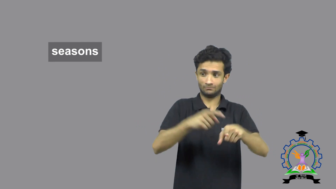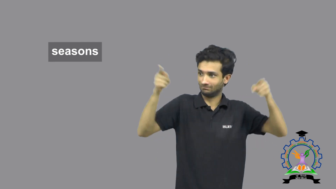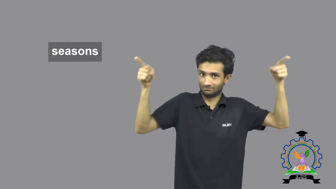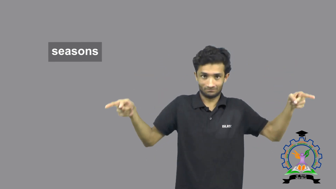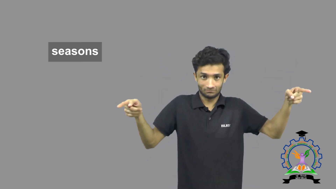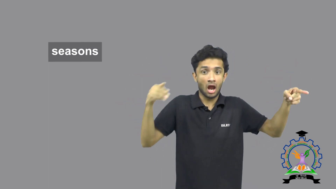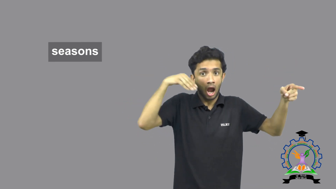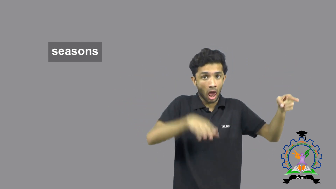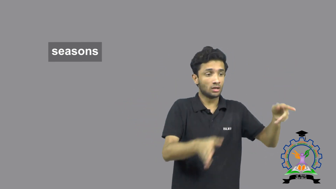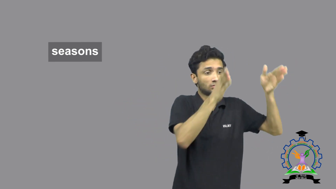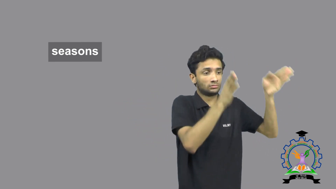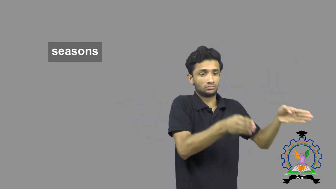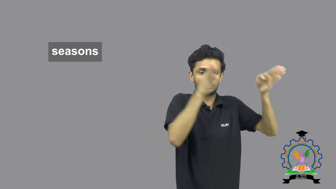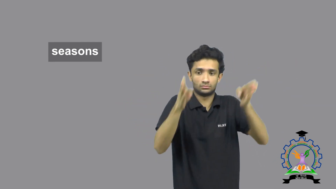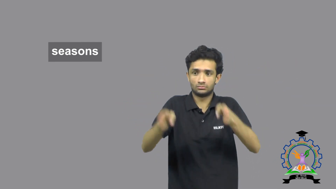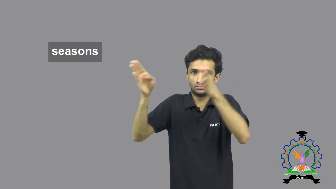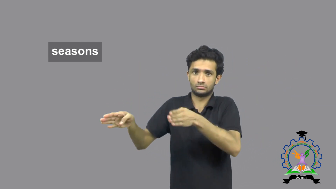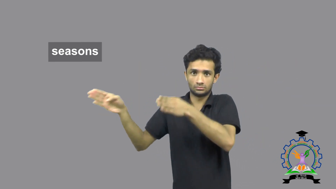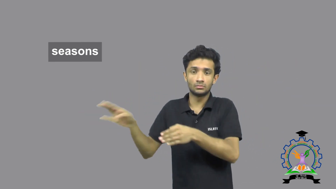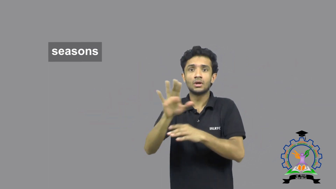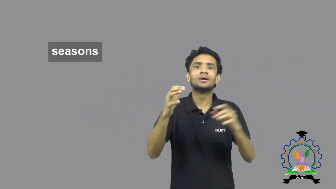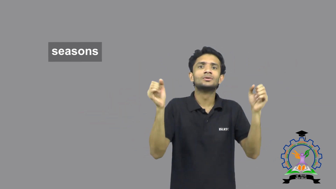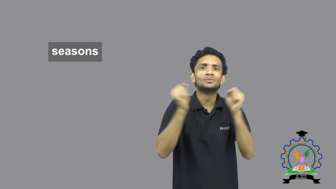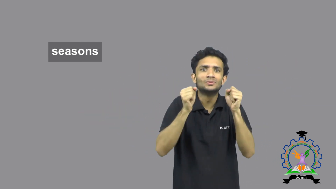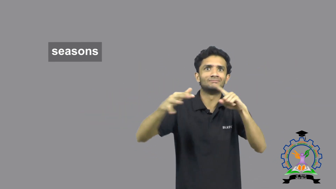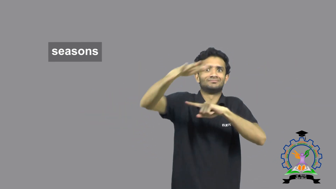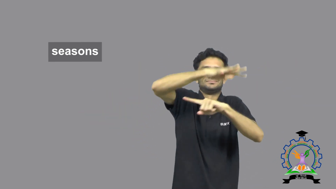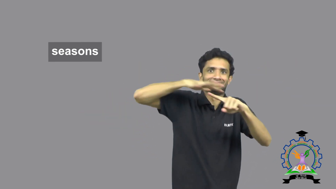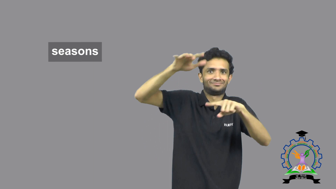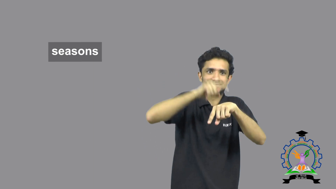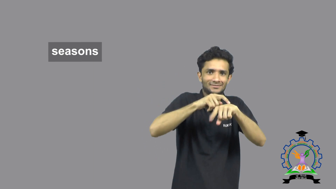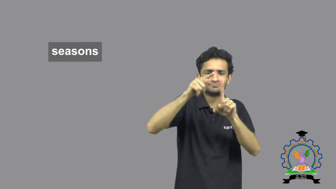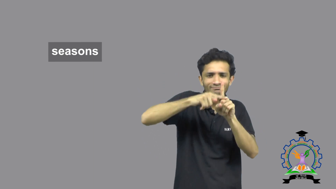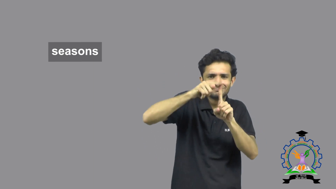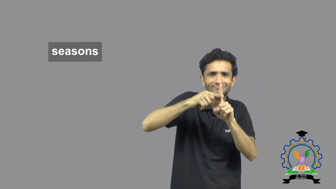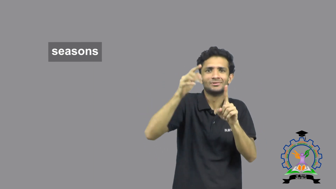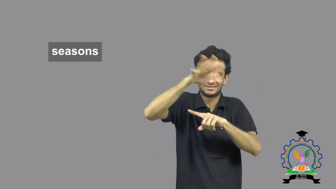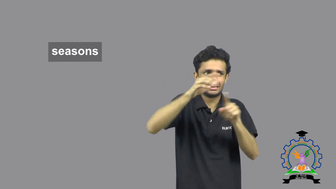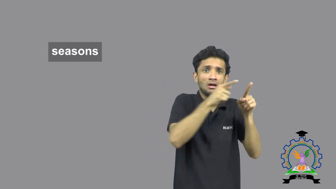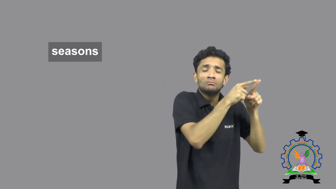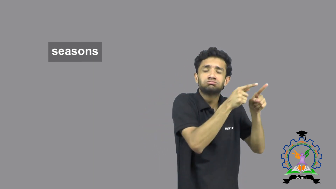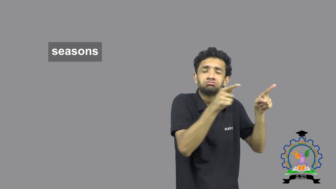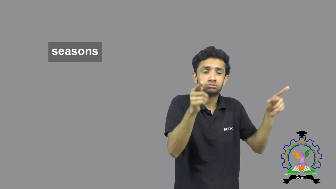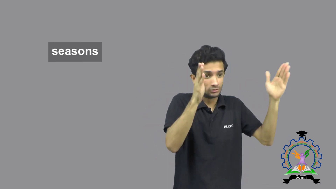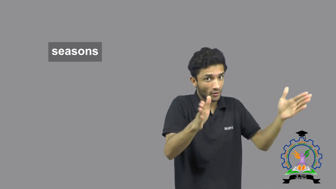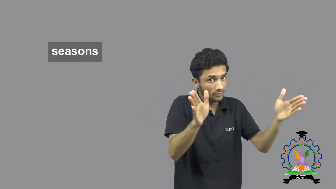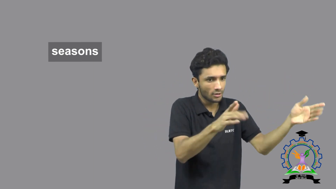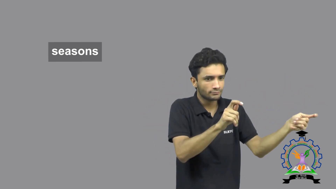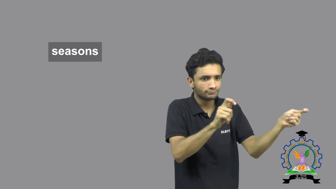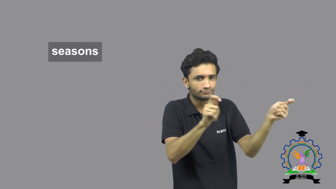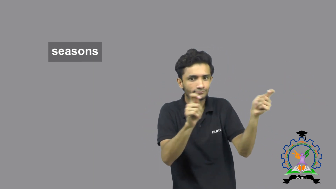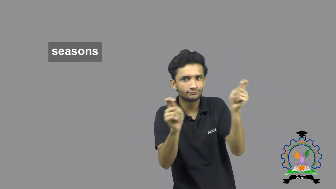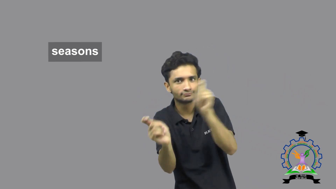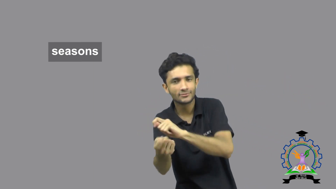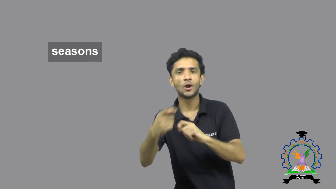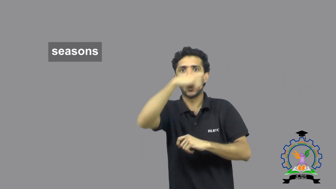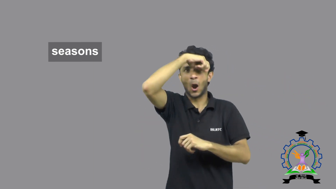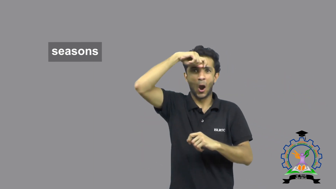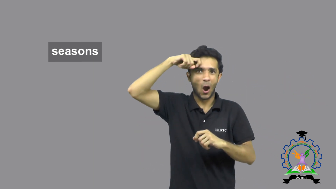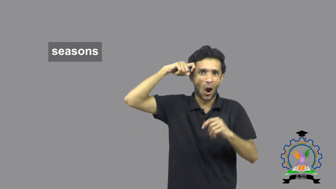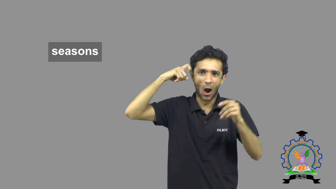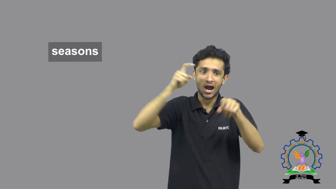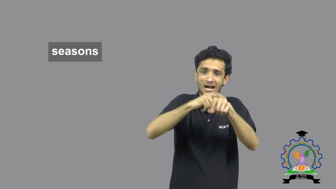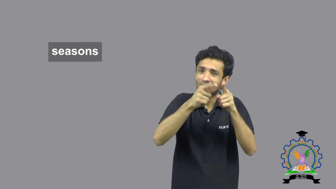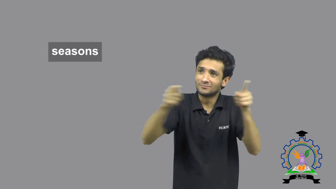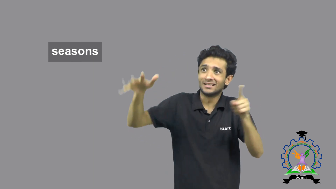seasons